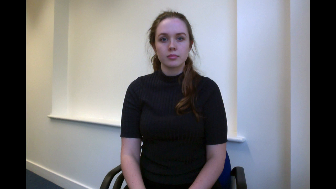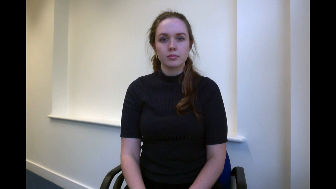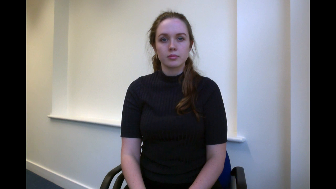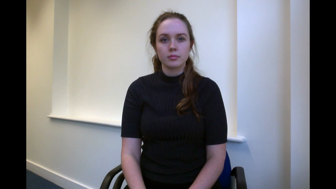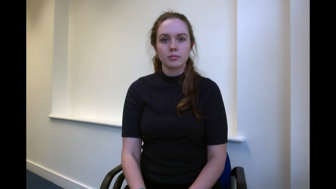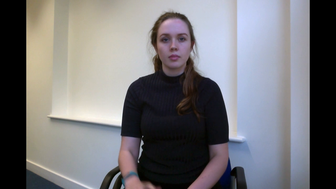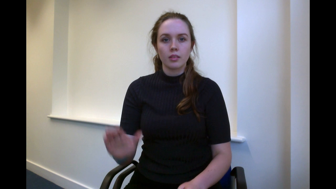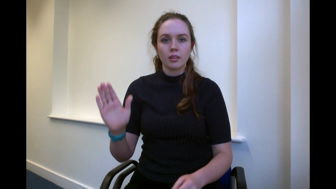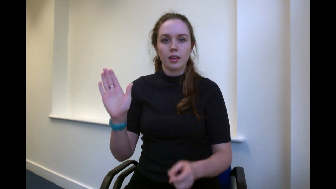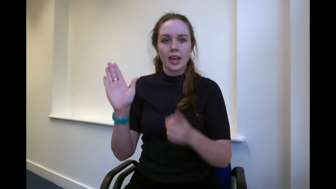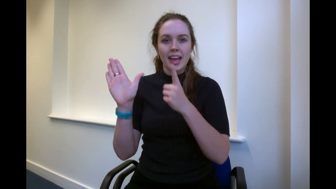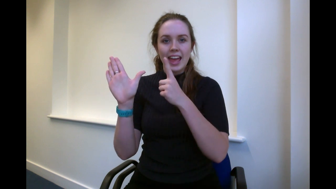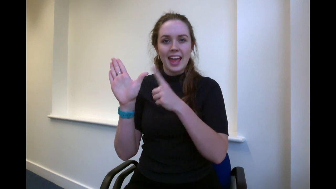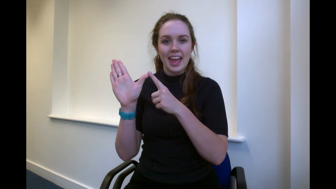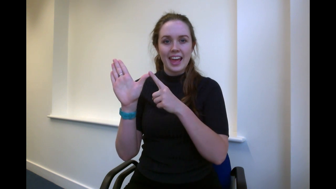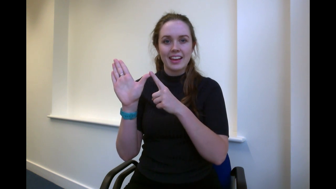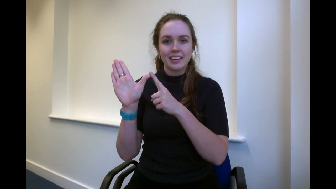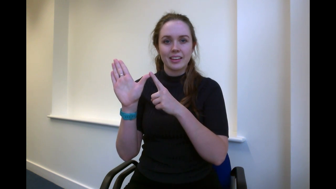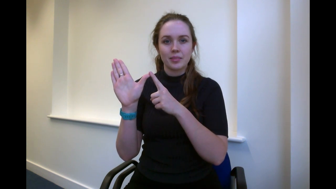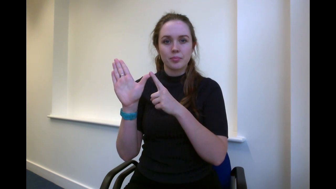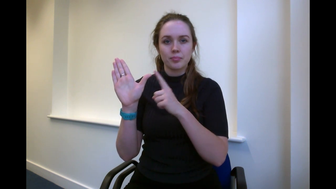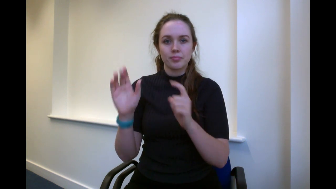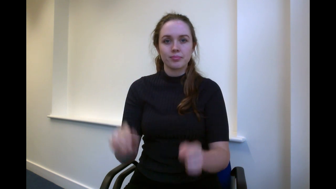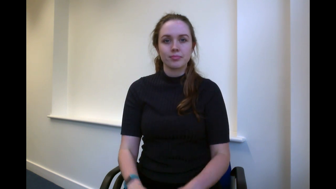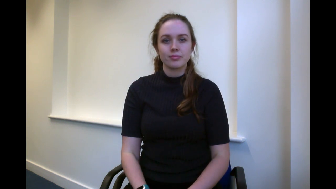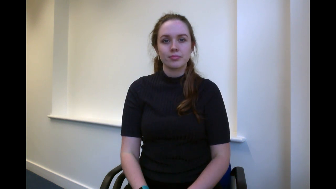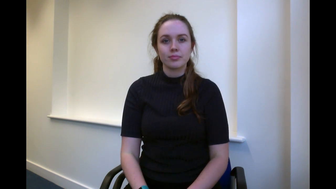A